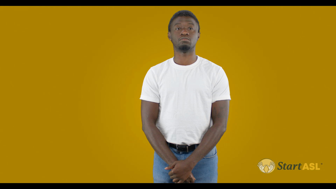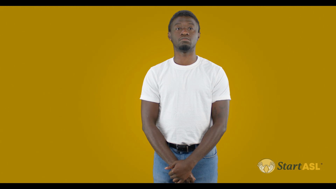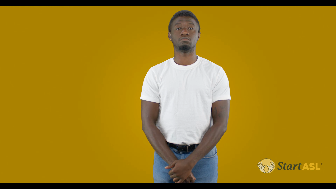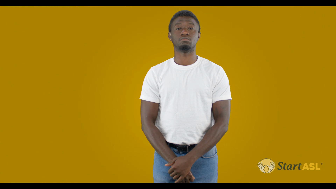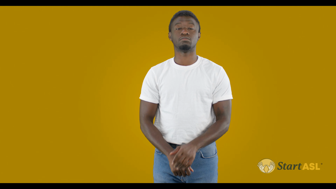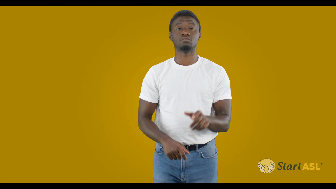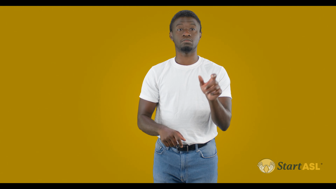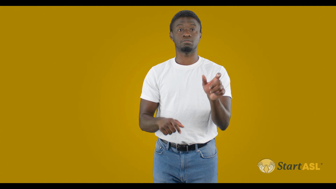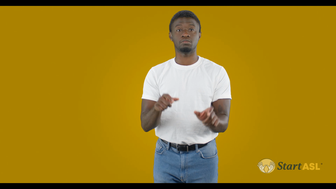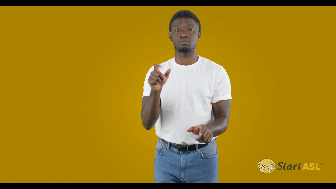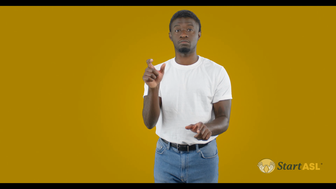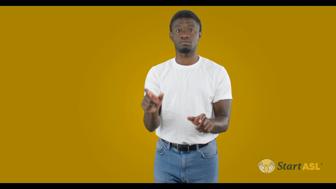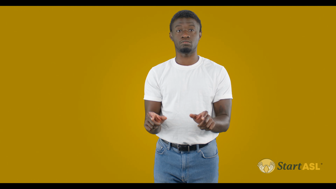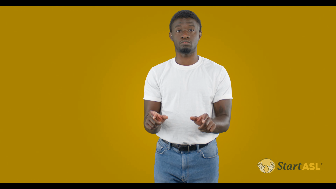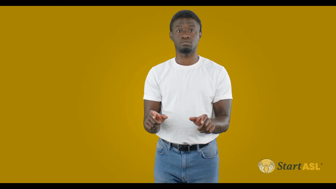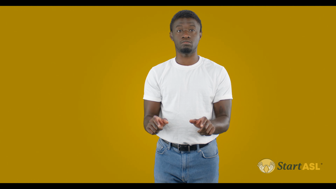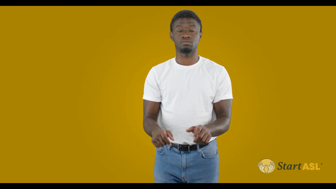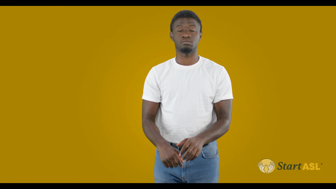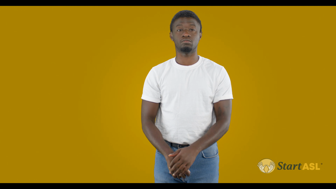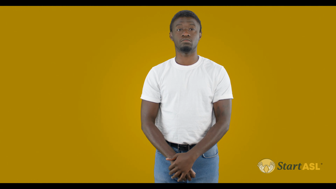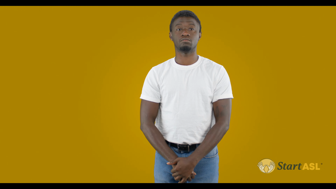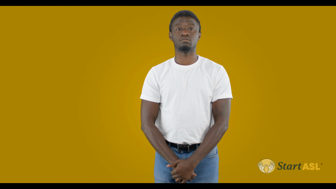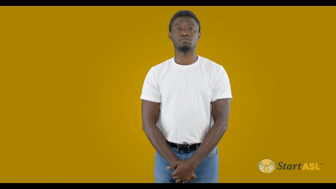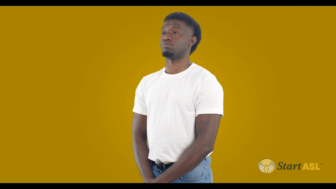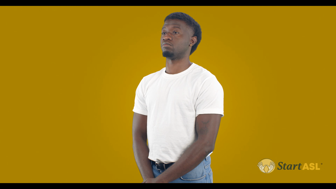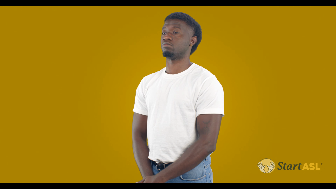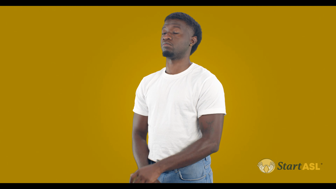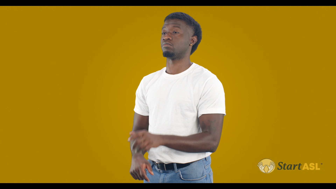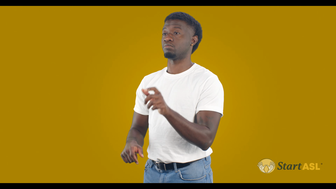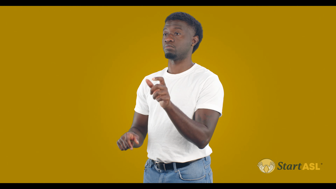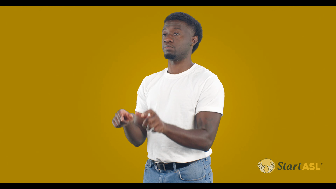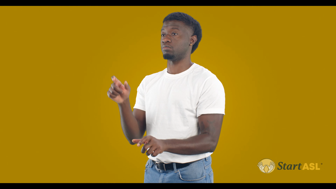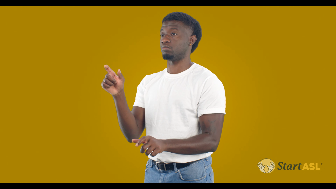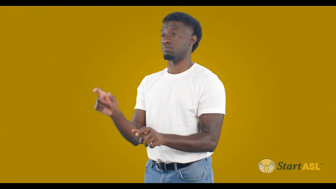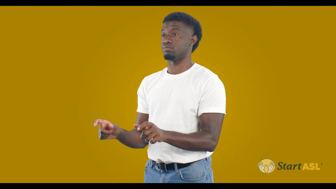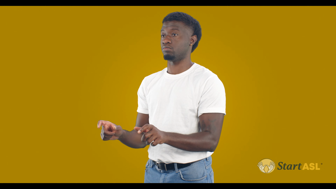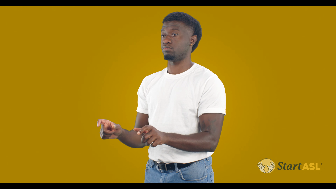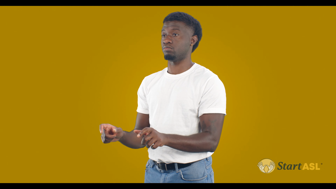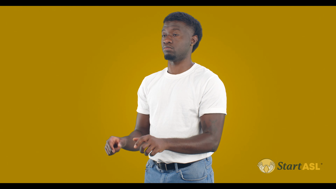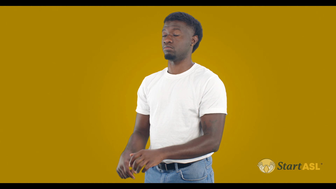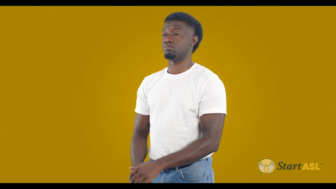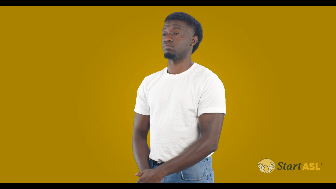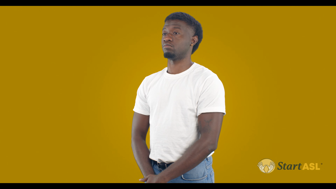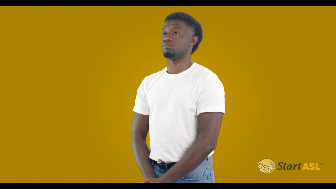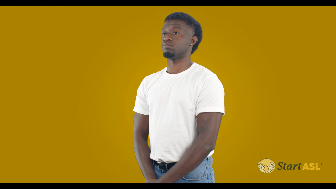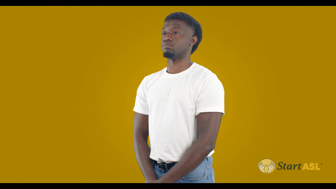people